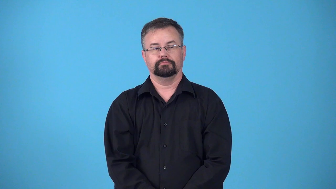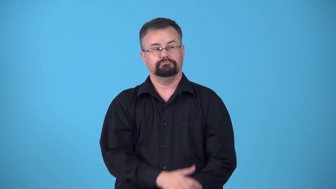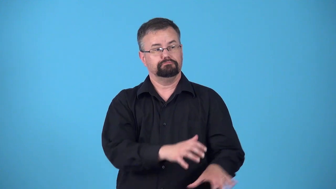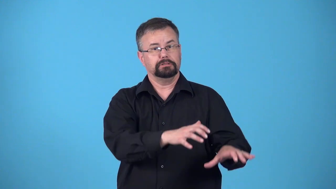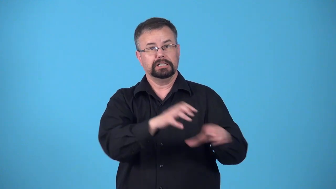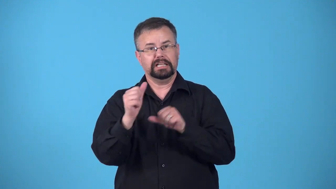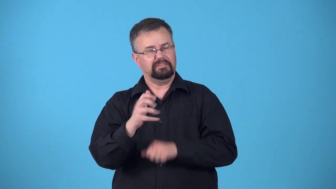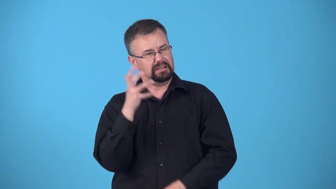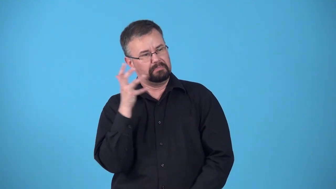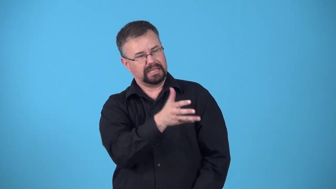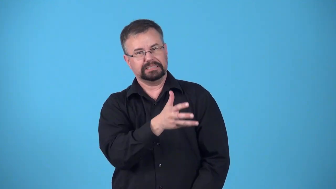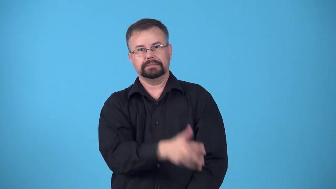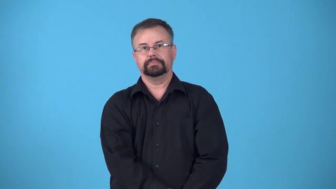whistle down the wind